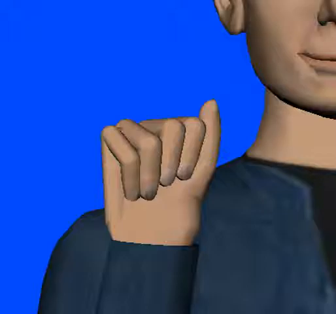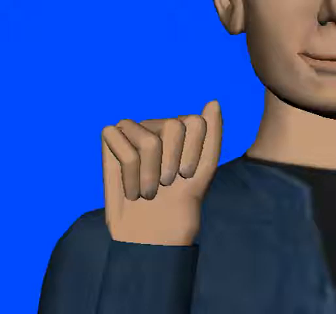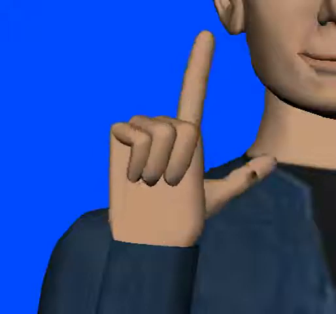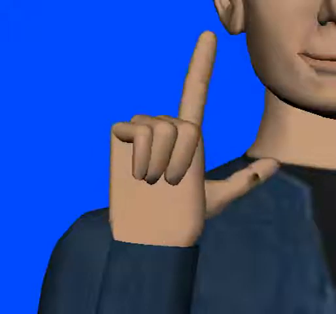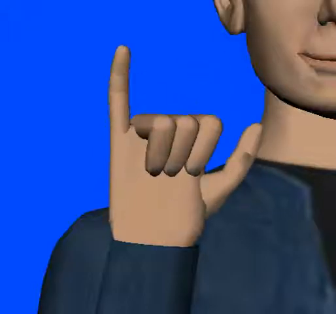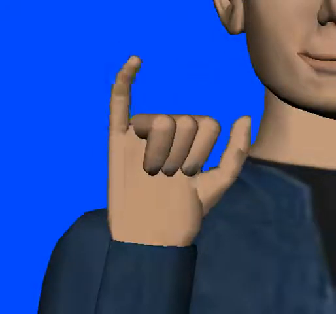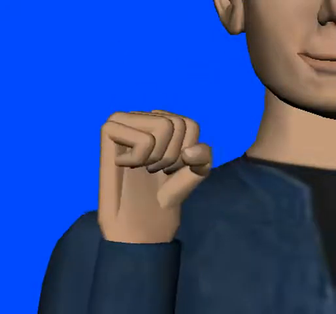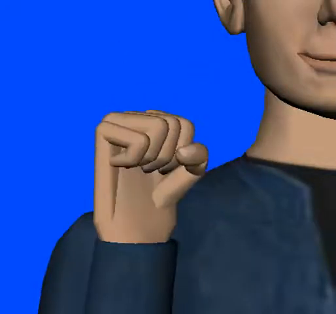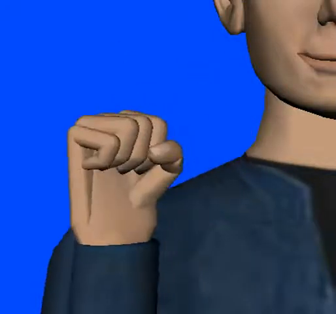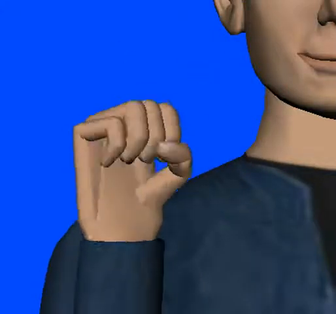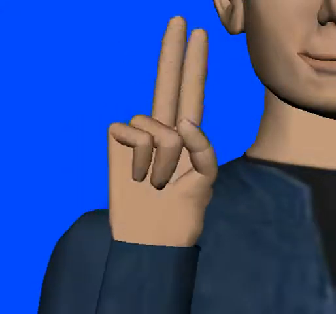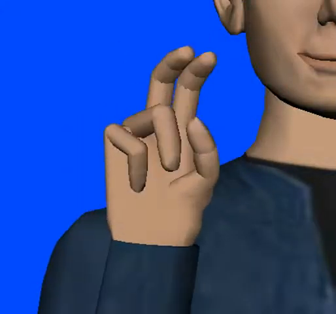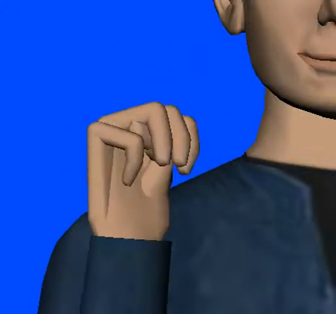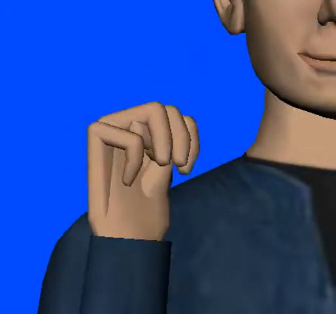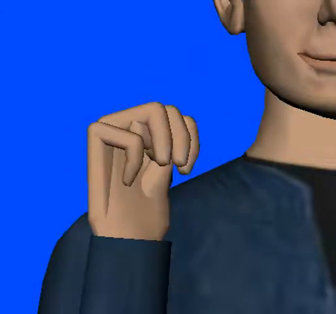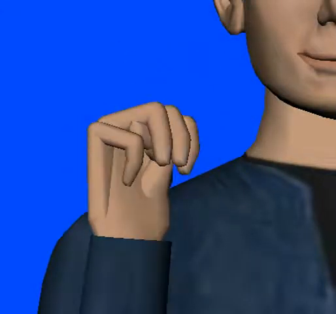alyssum